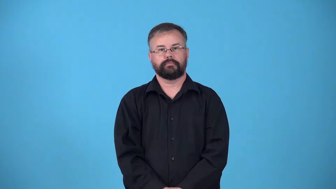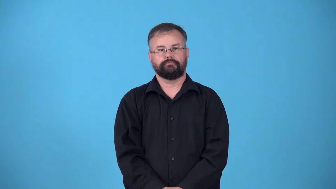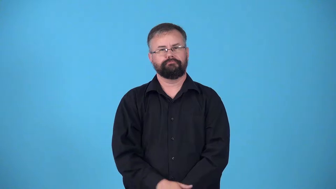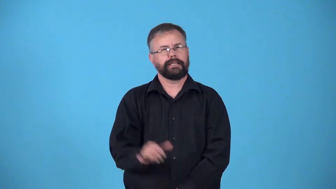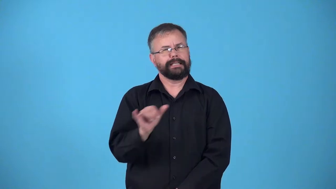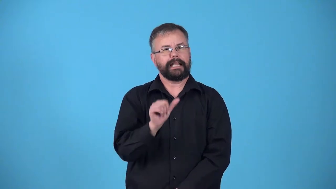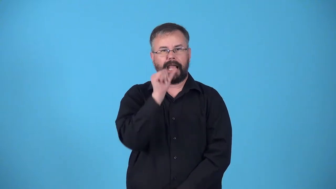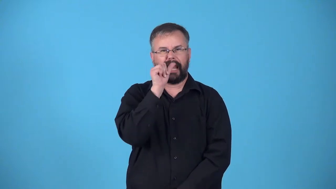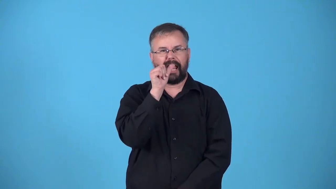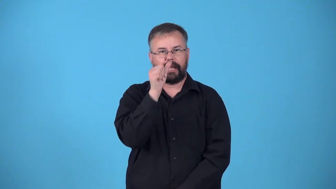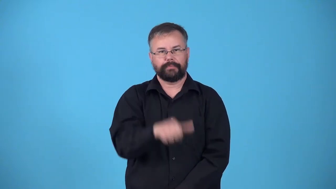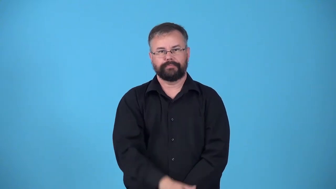nutty,nutlike